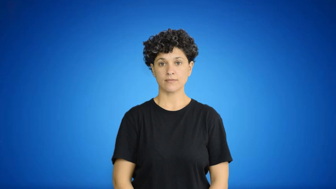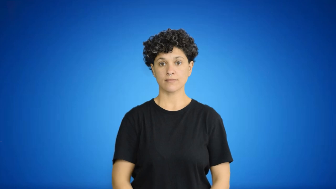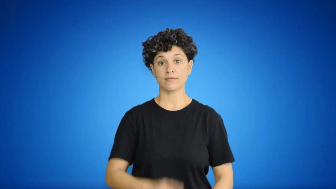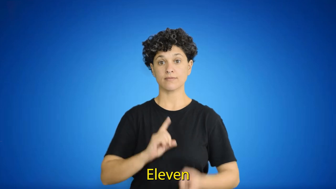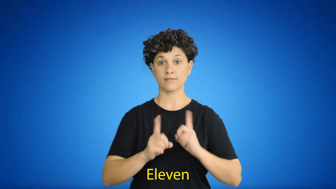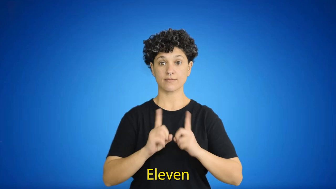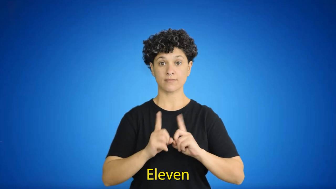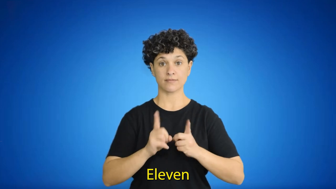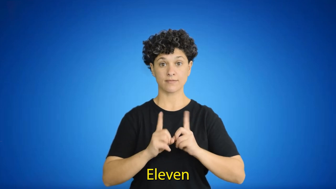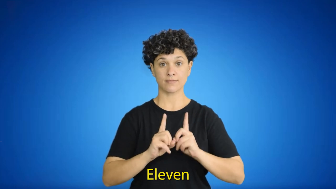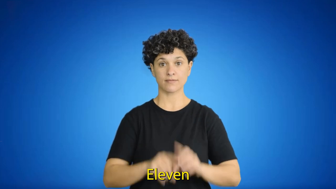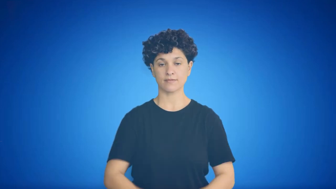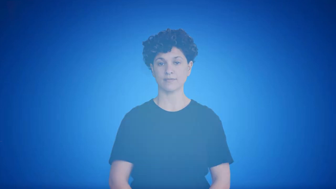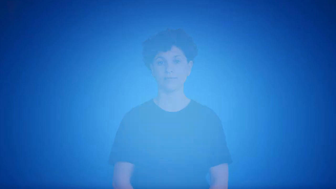Eleven